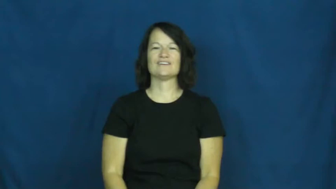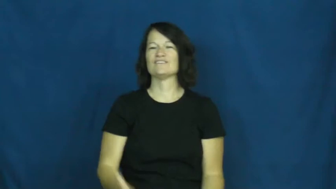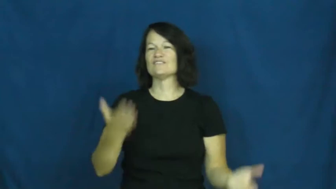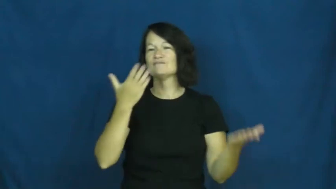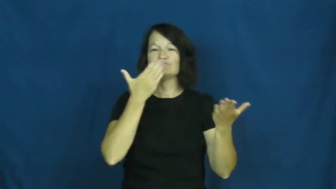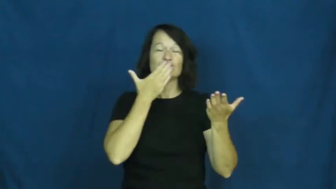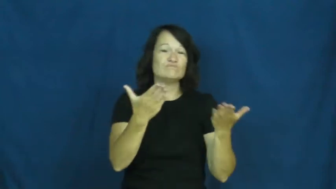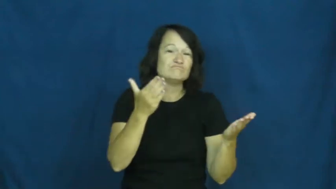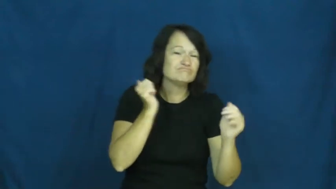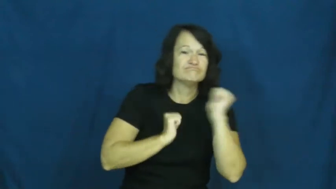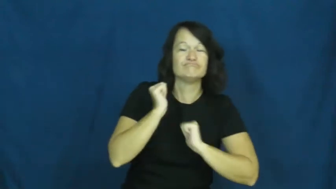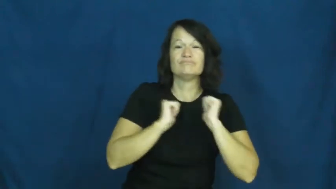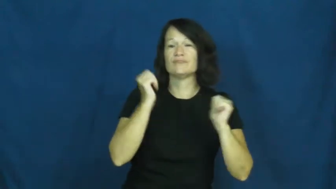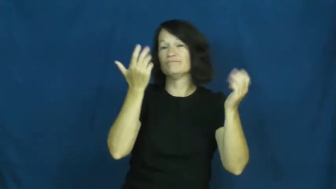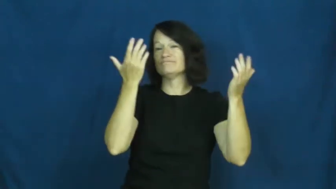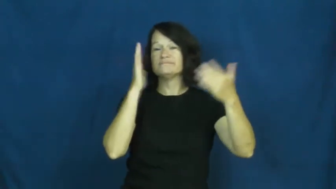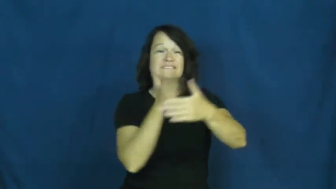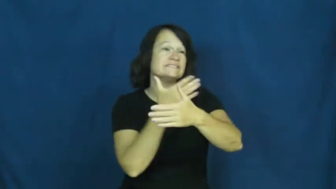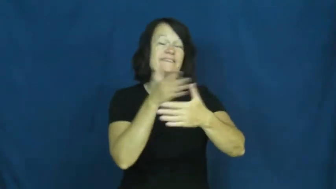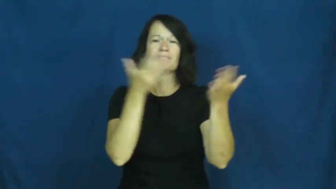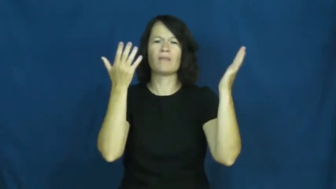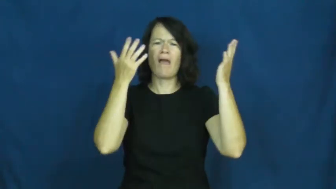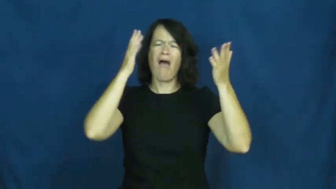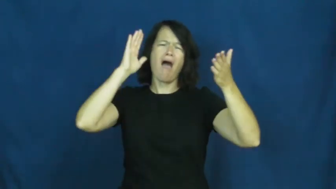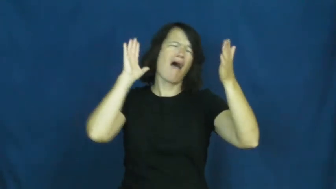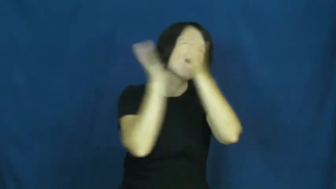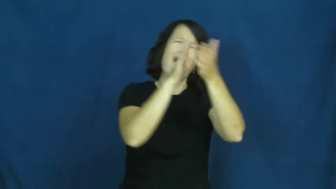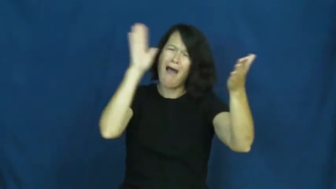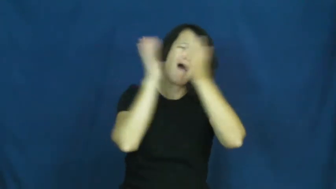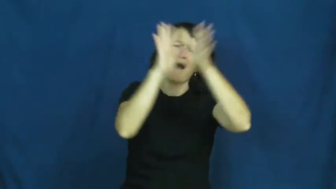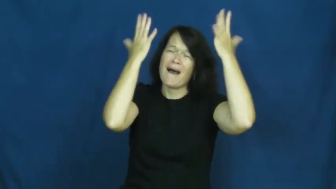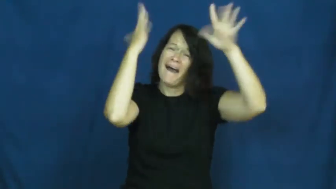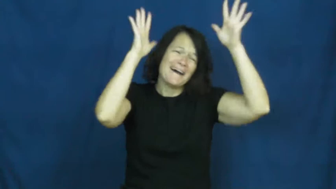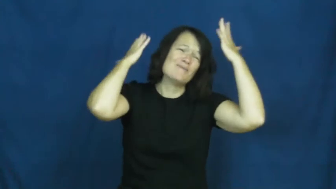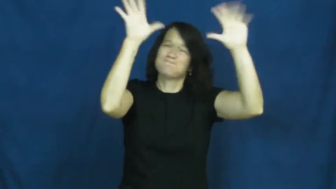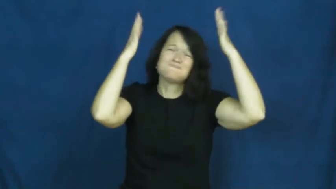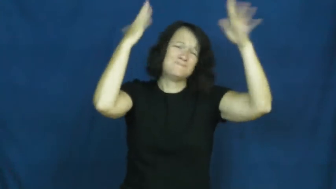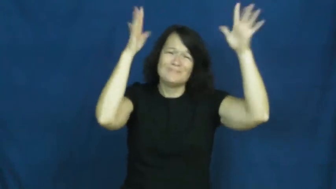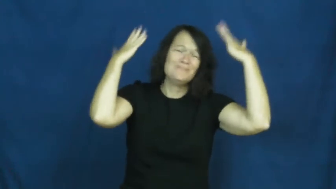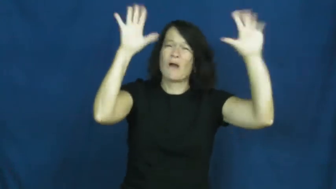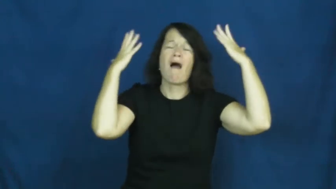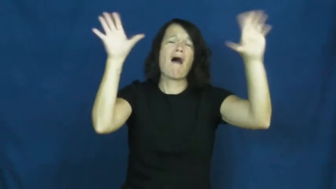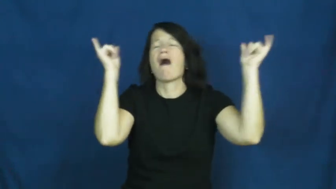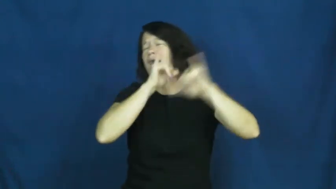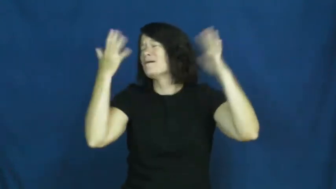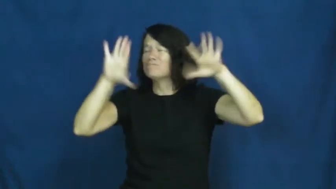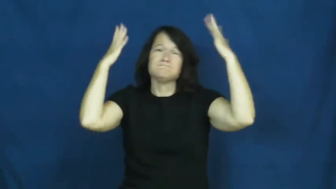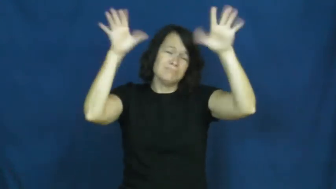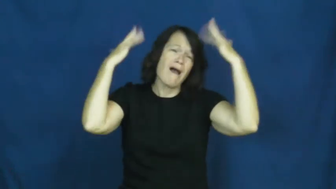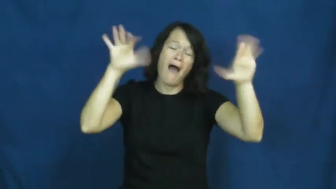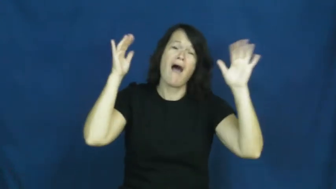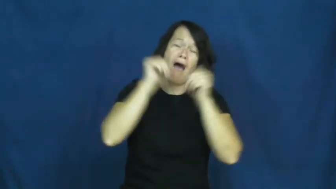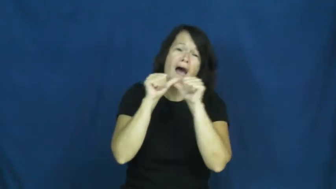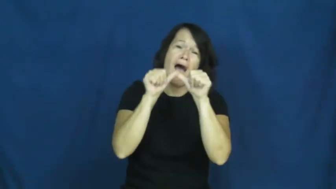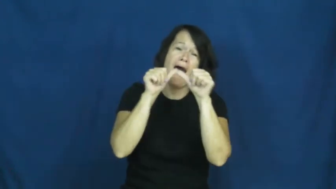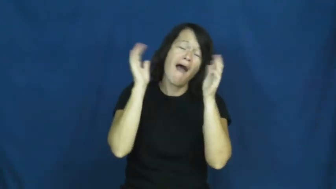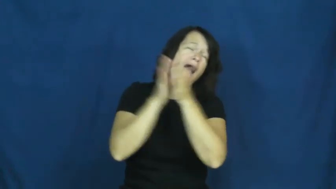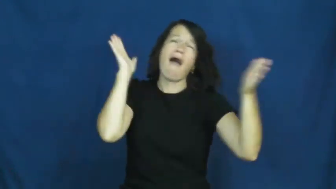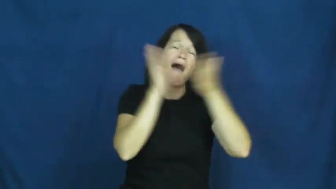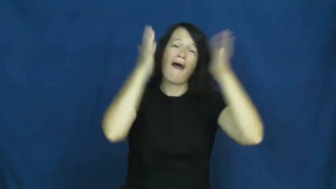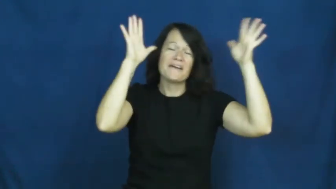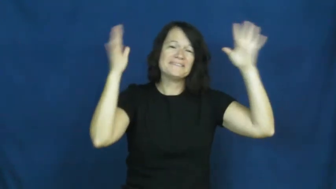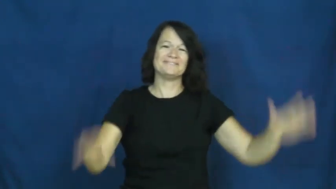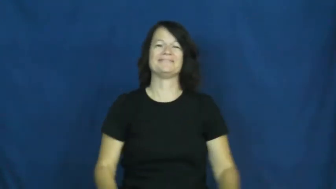bring the house down